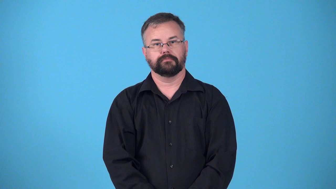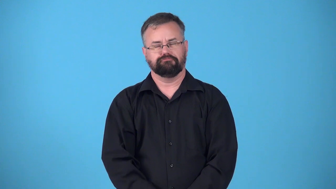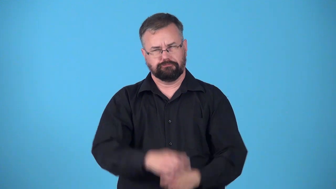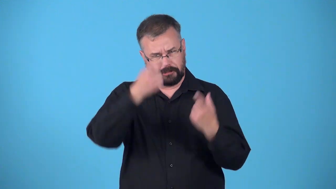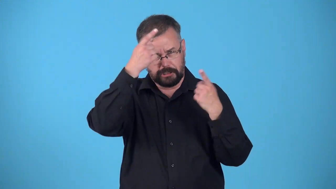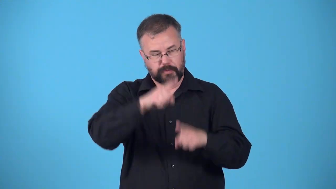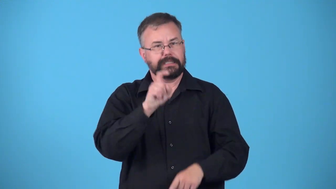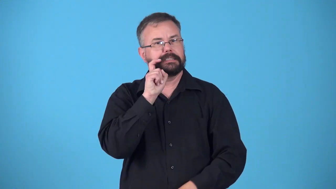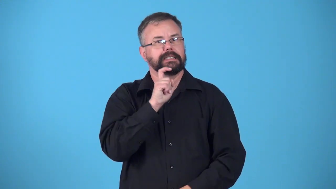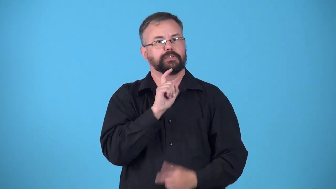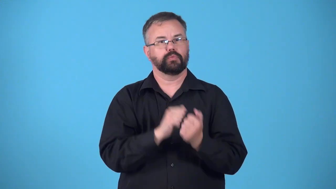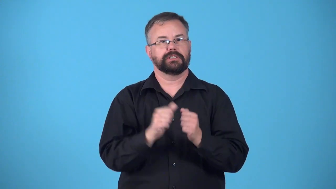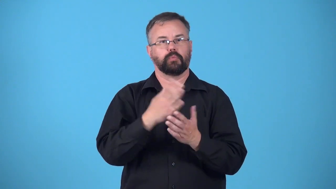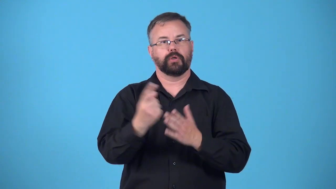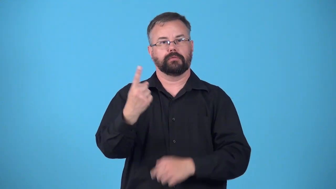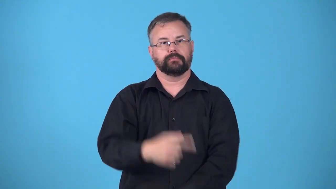come across